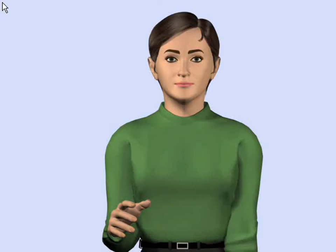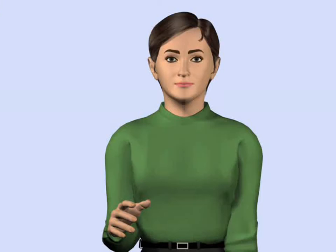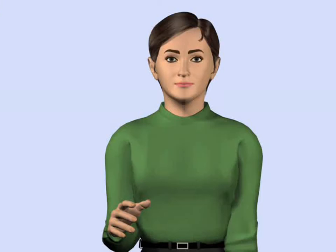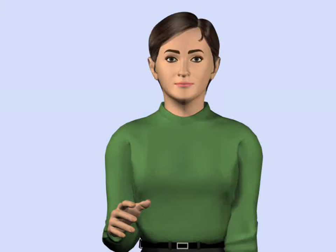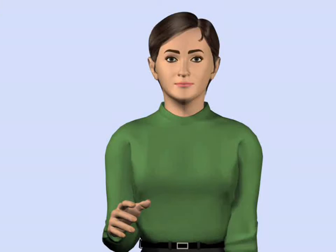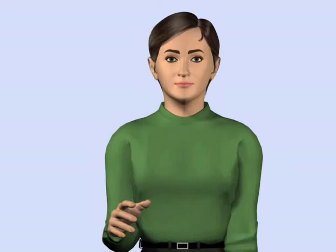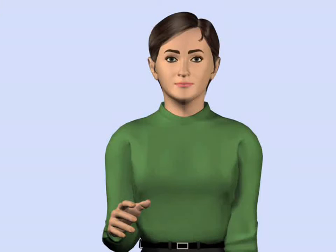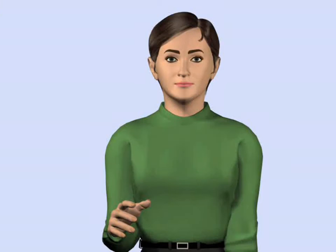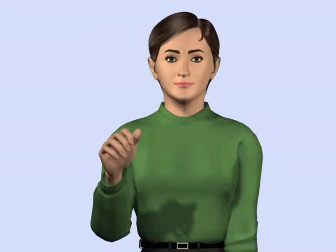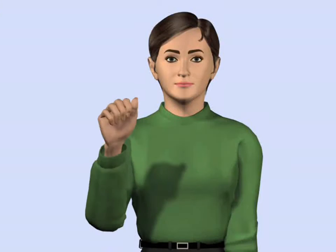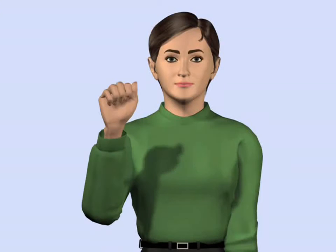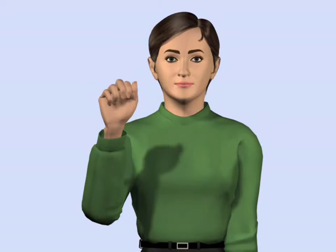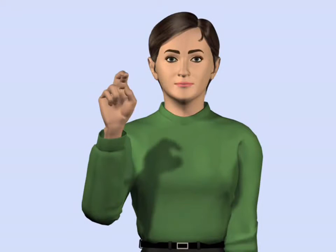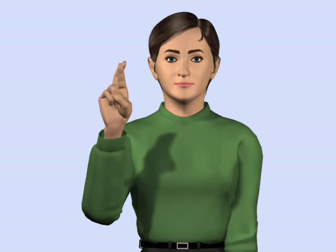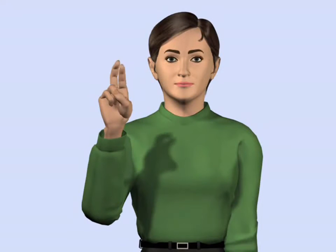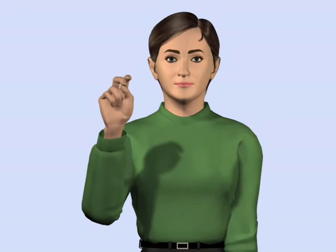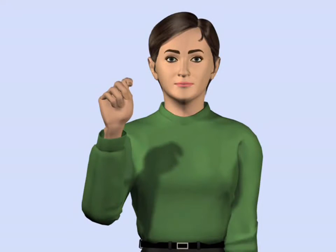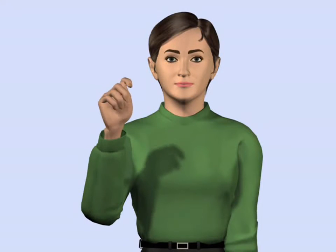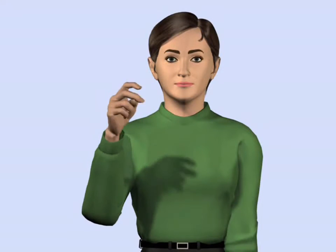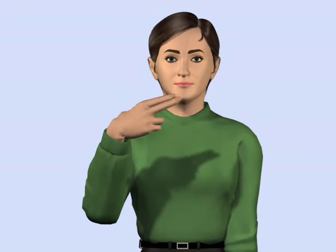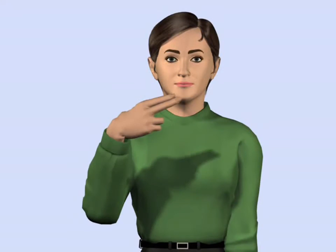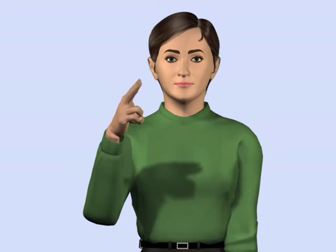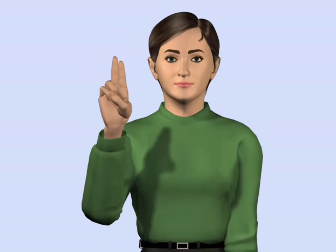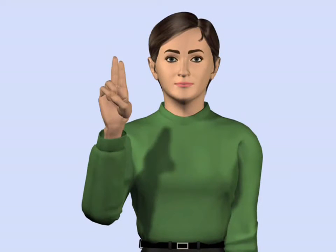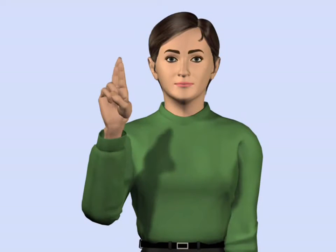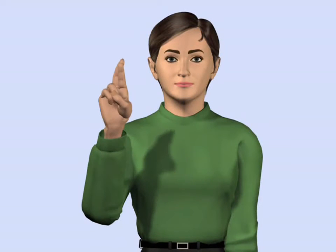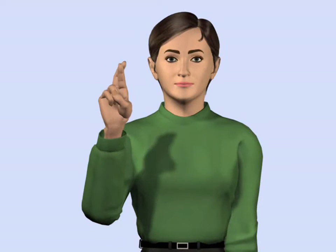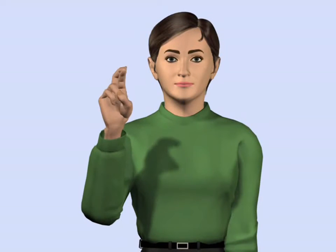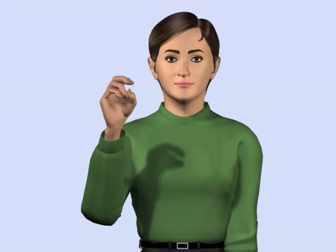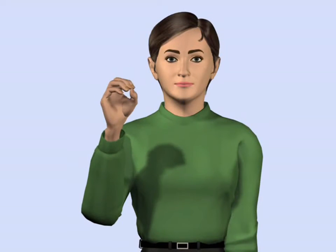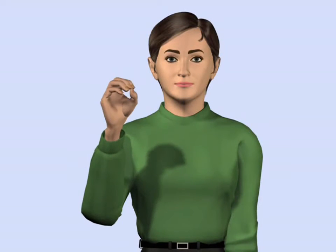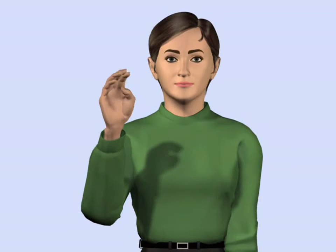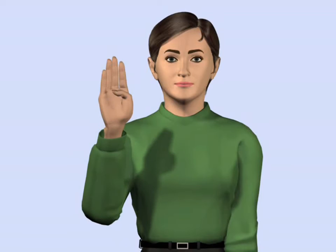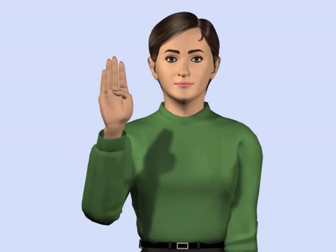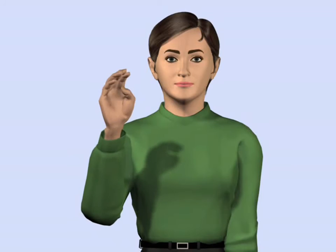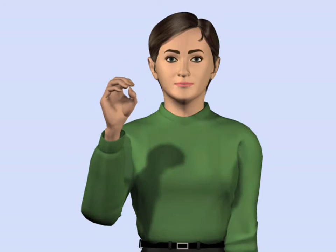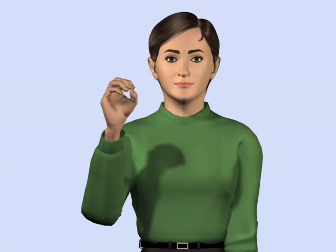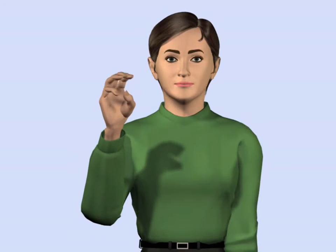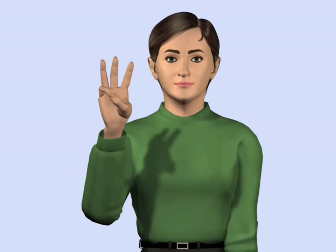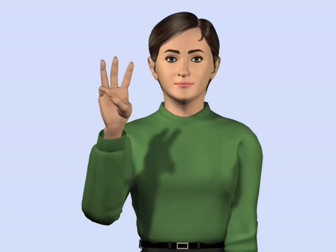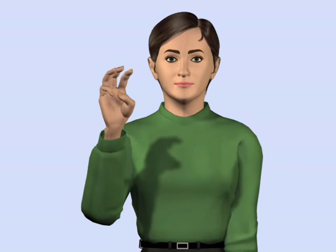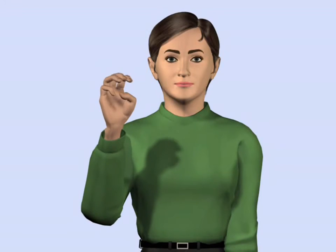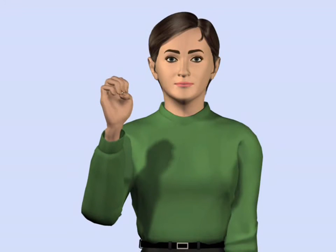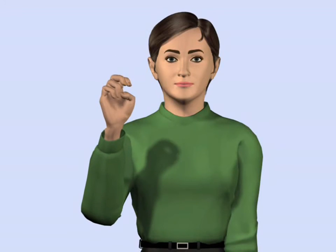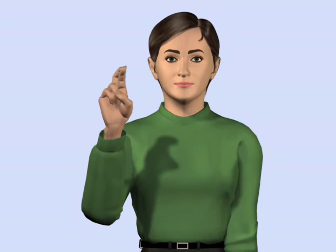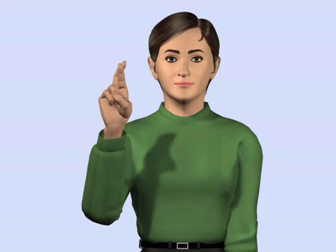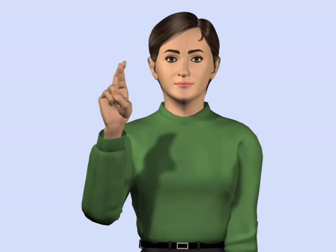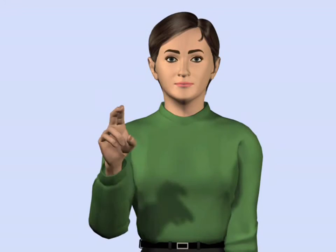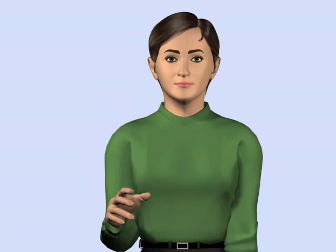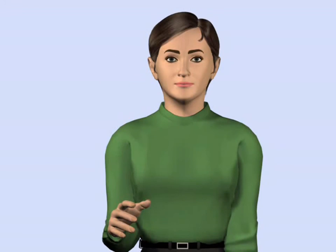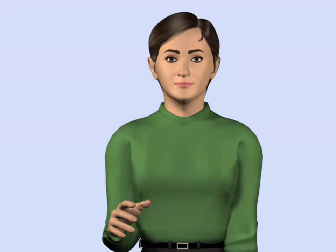arthur o'bower